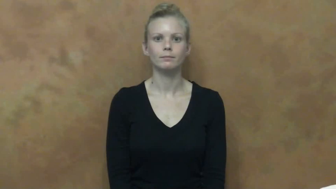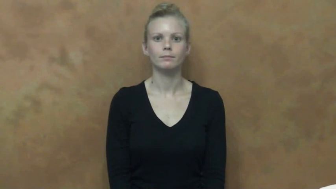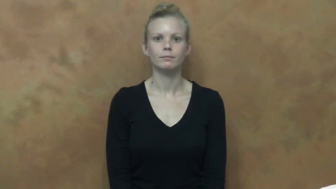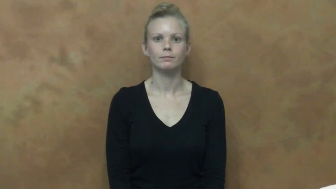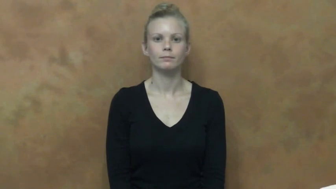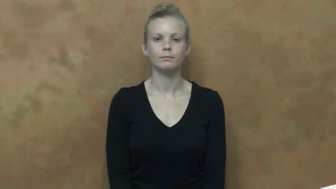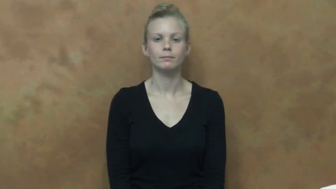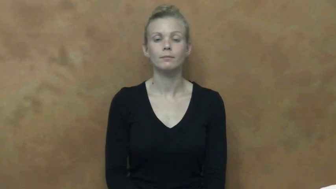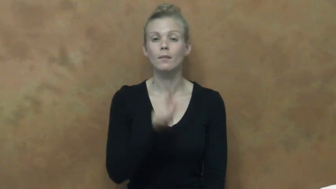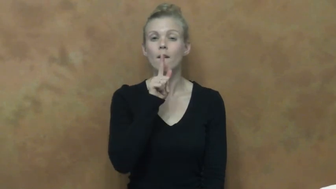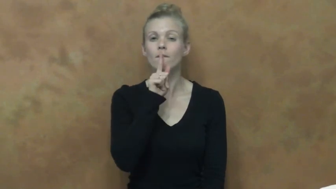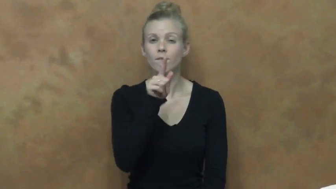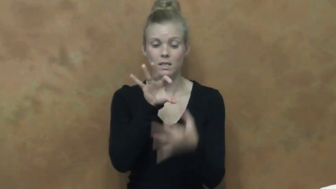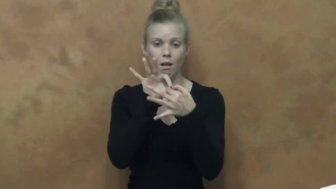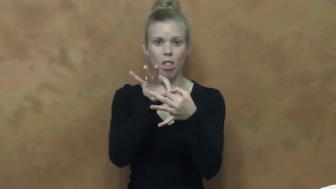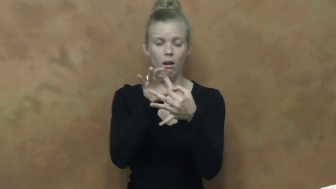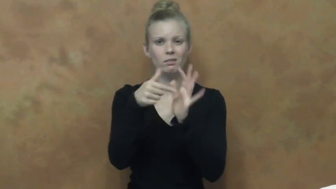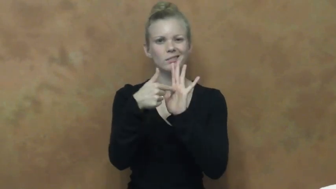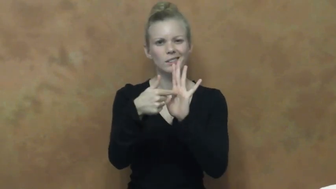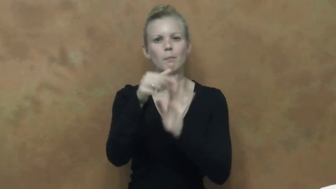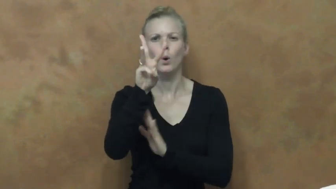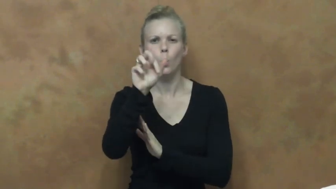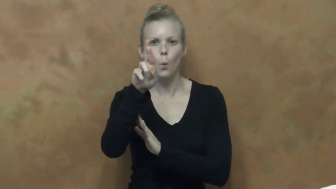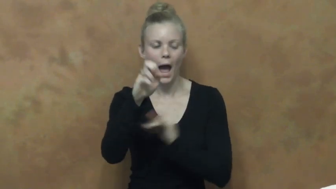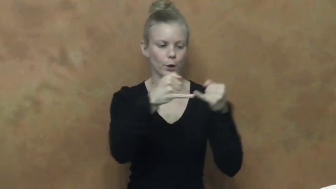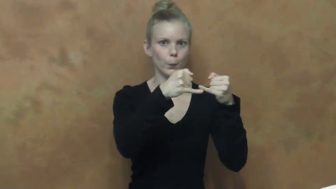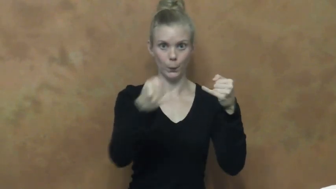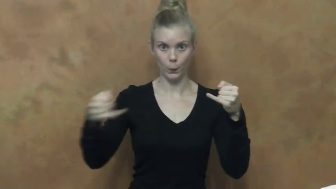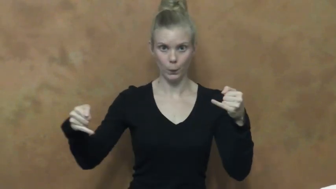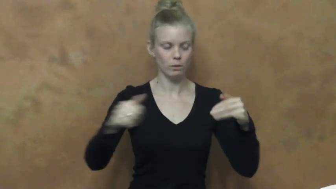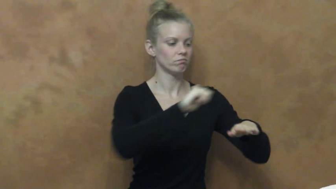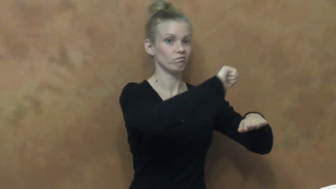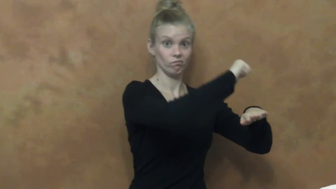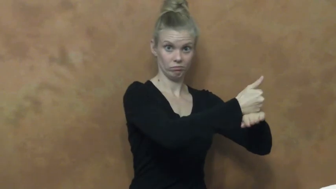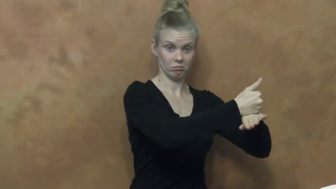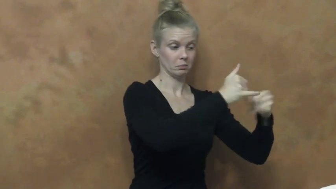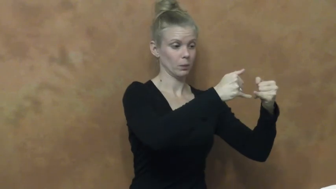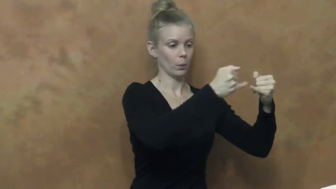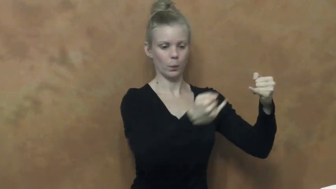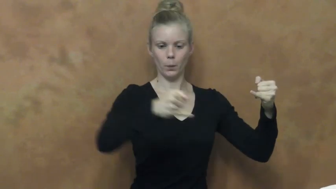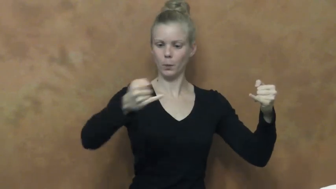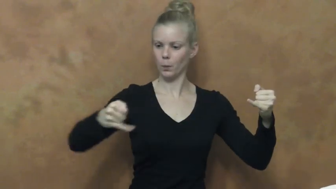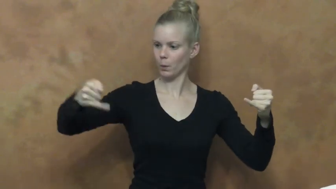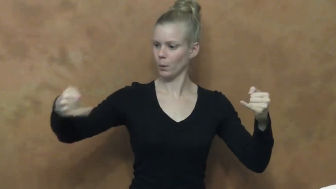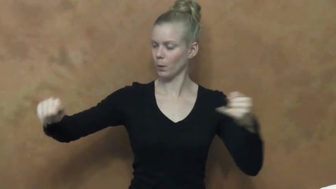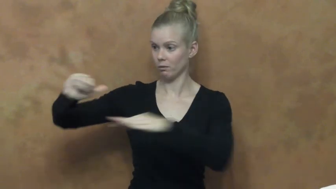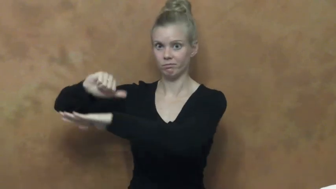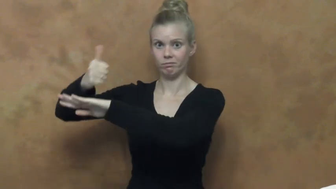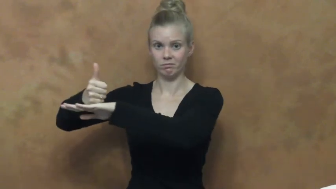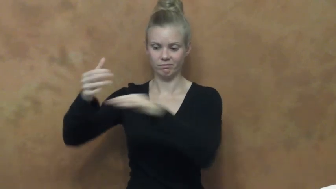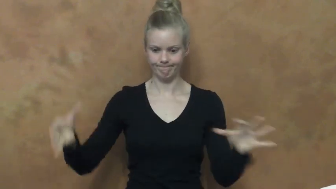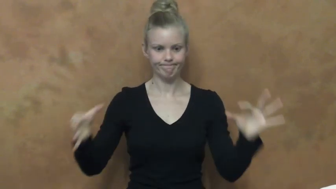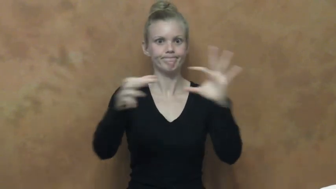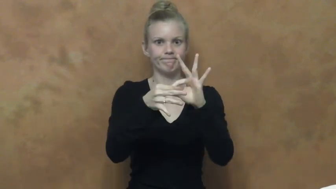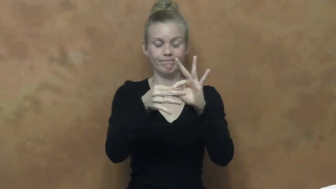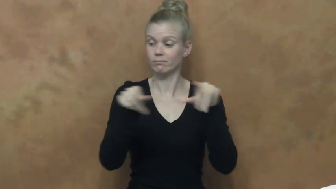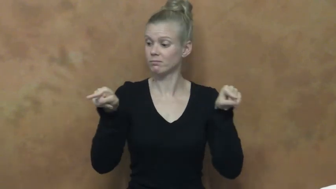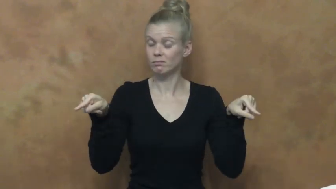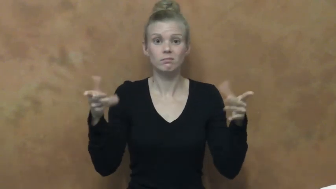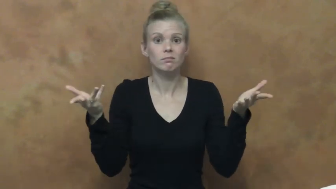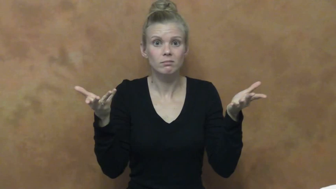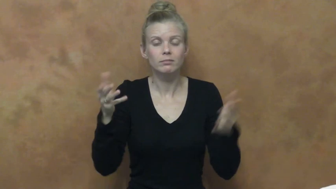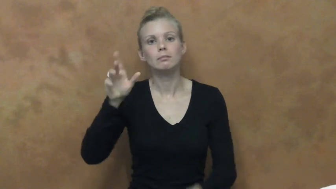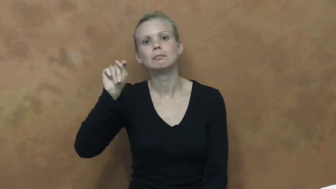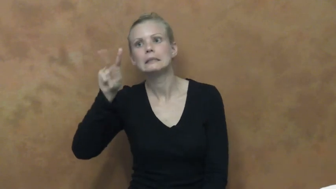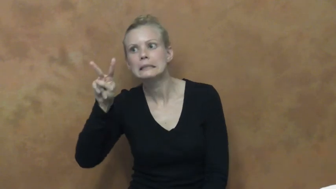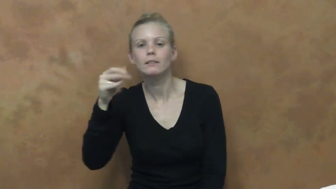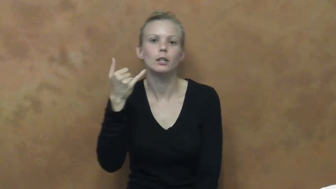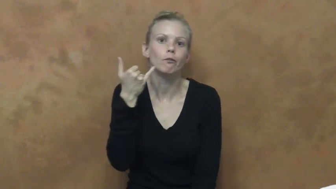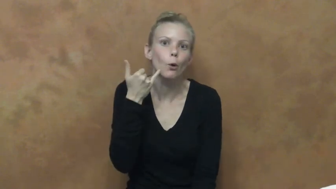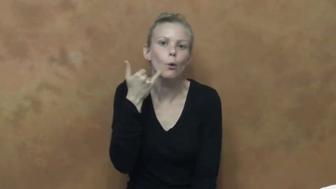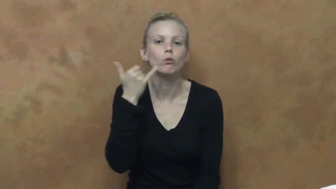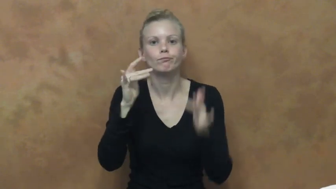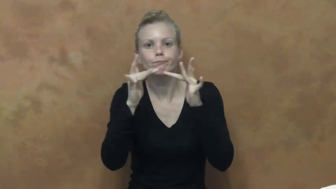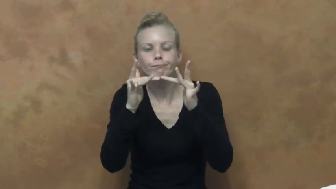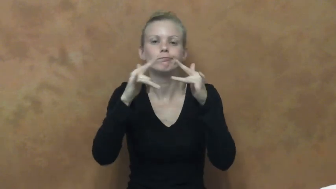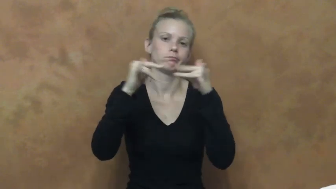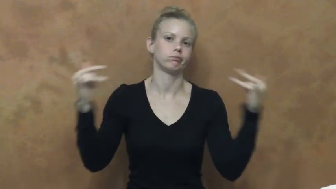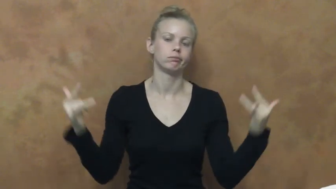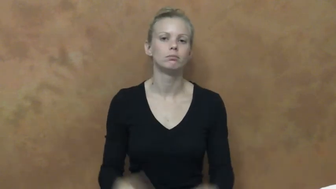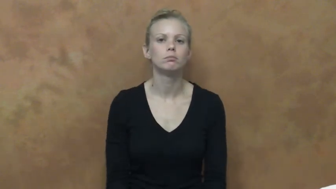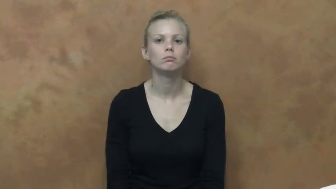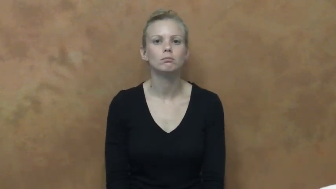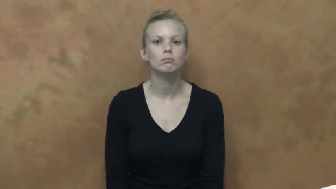conducting connection